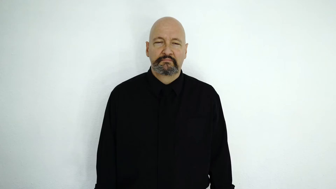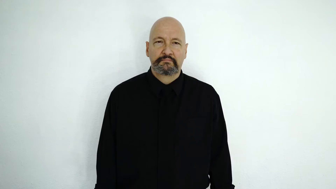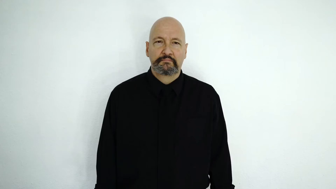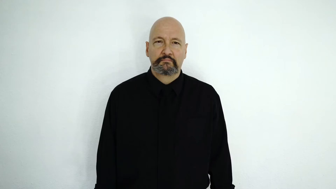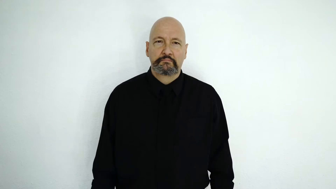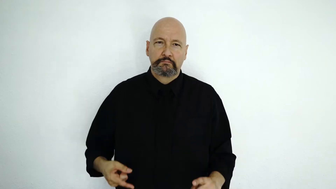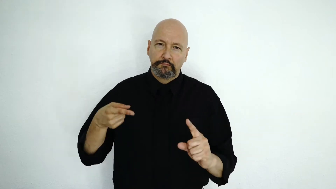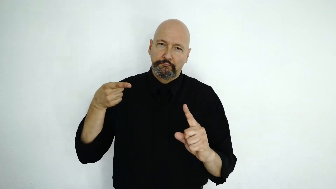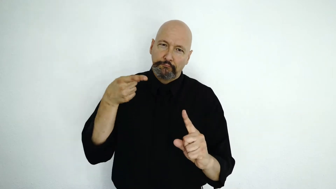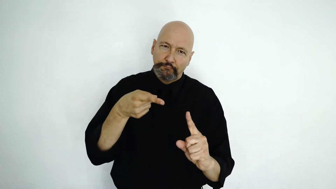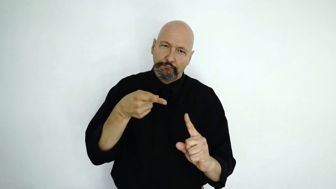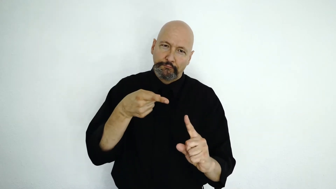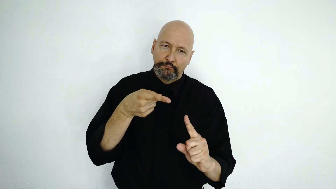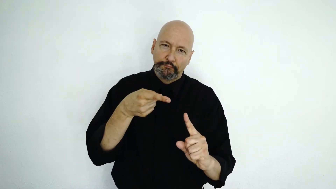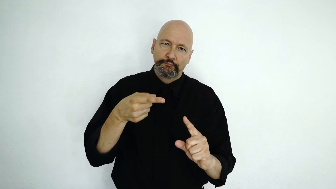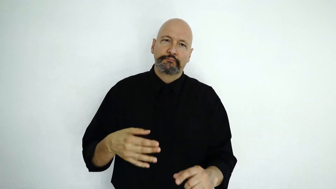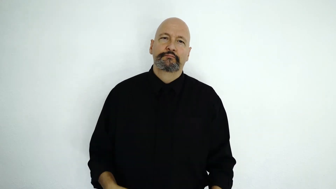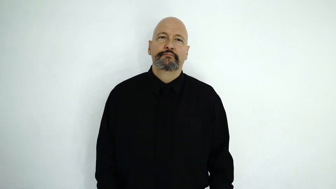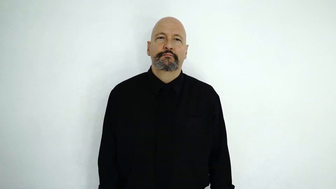specifically-[SPECIFIC]